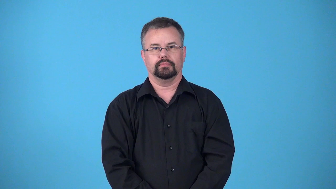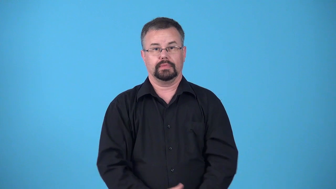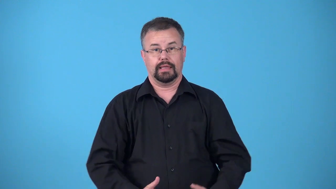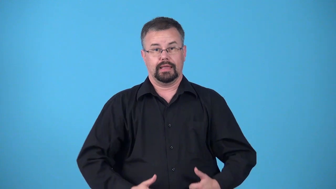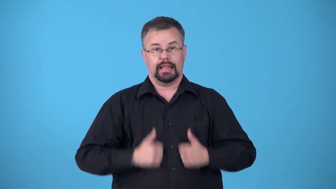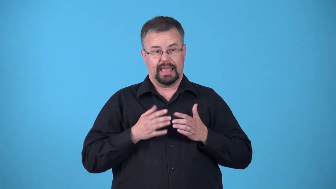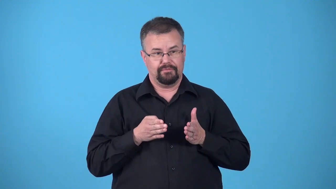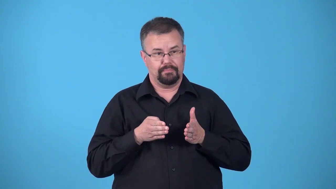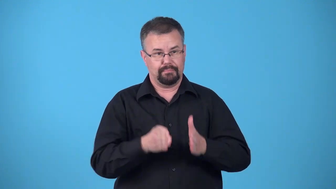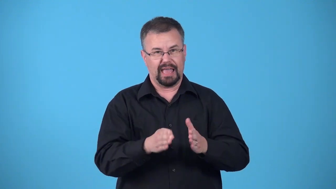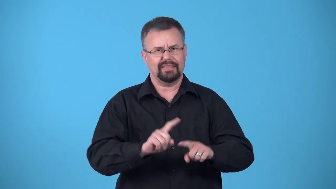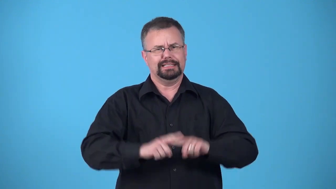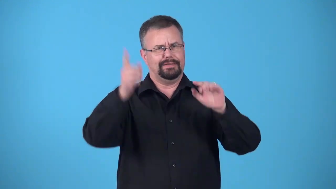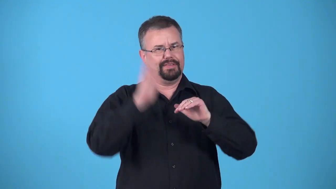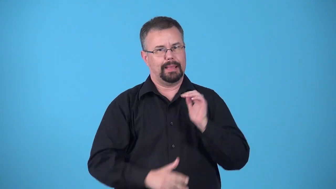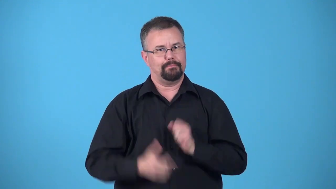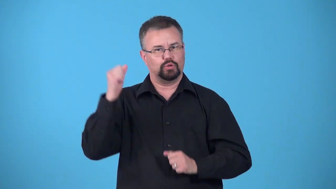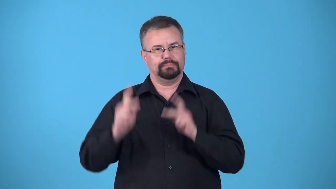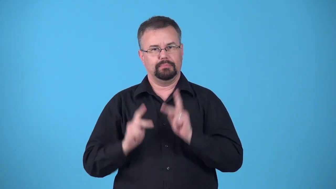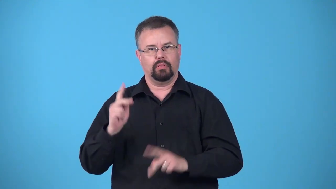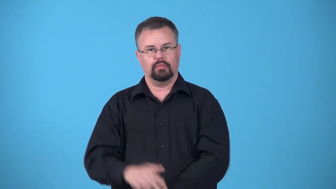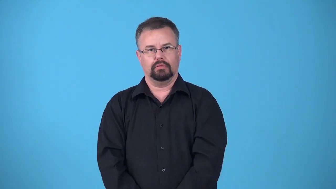road less traveled